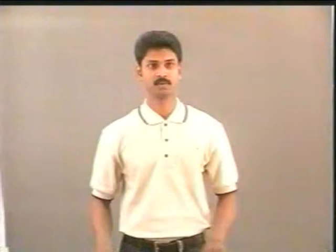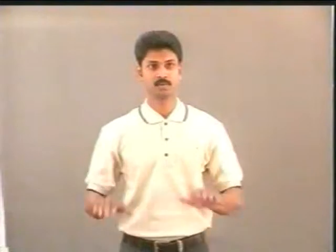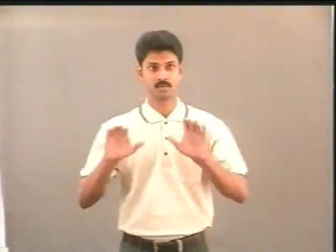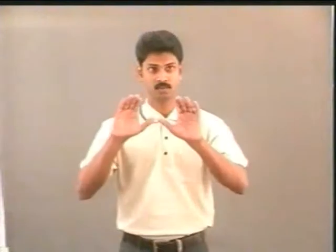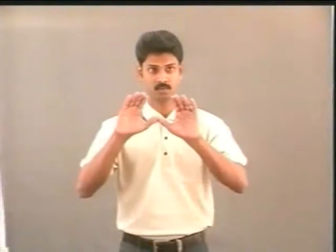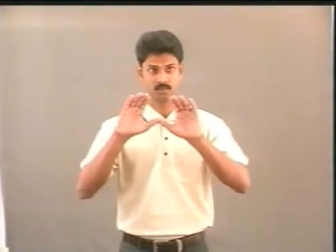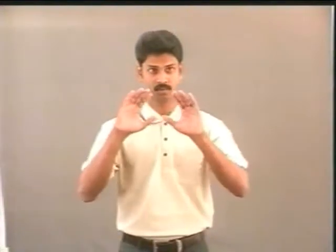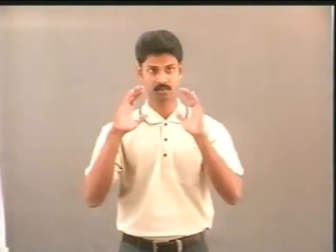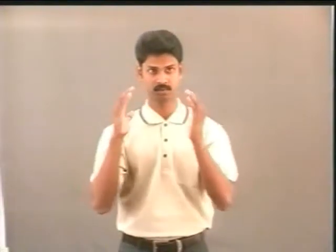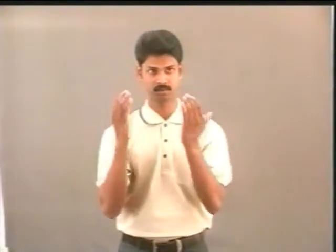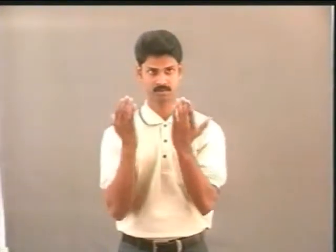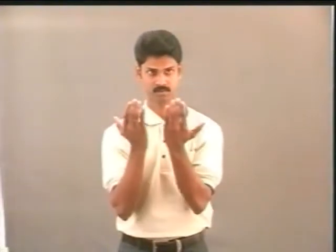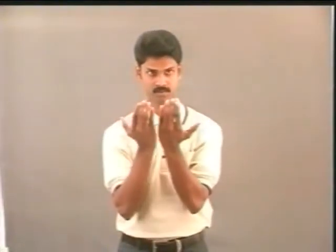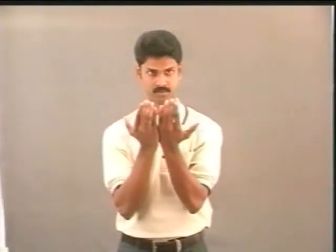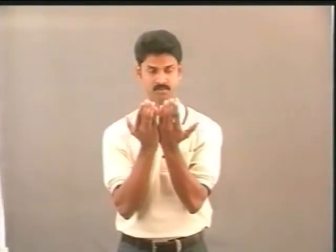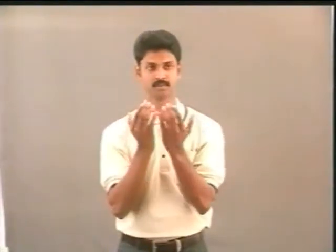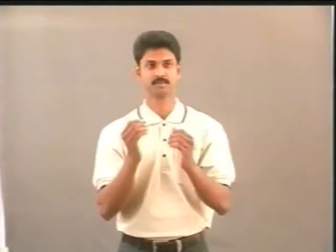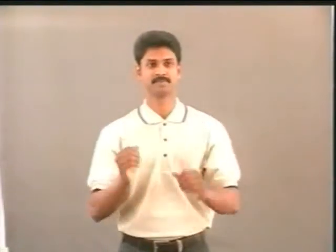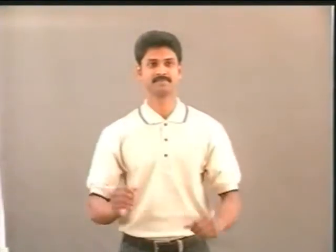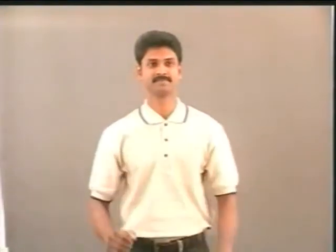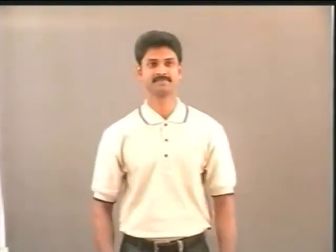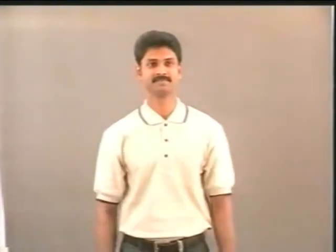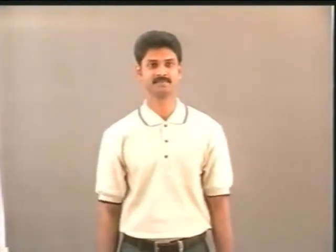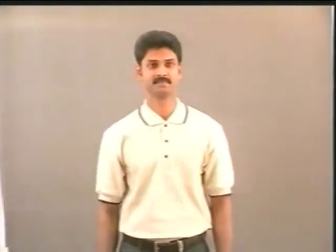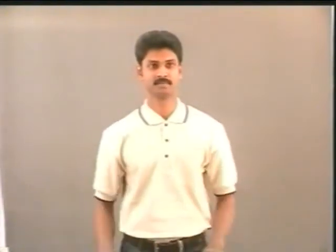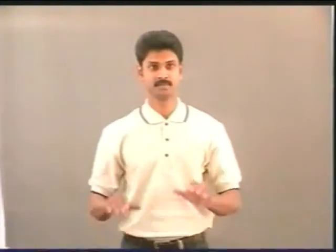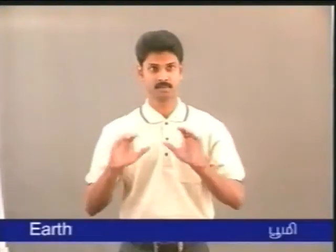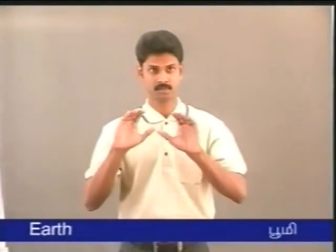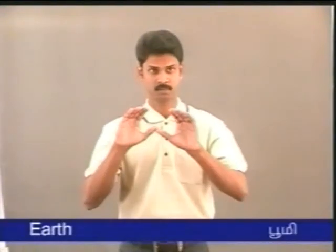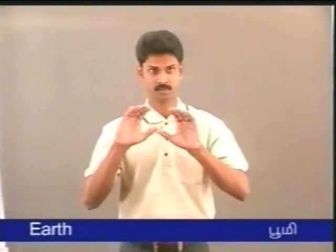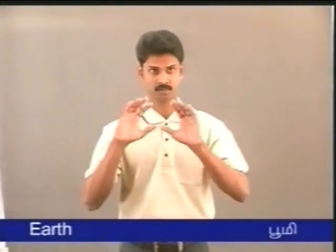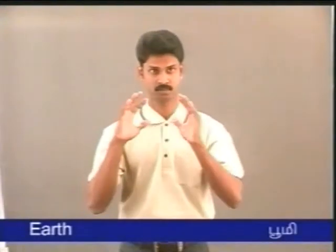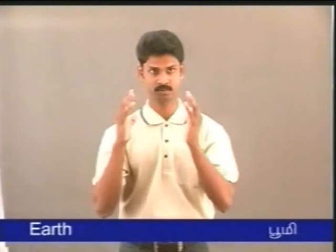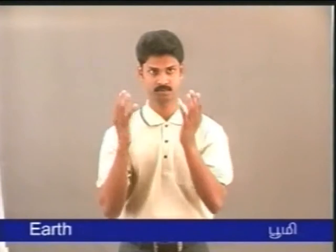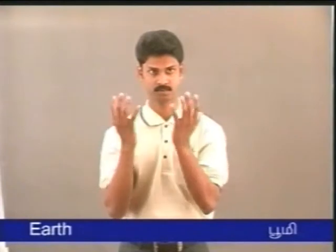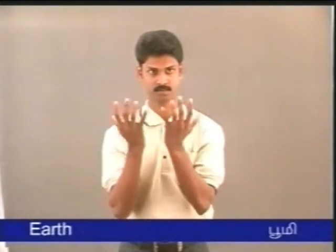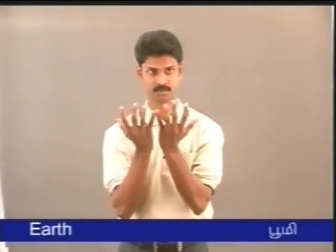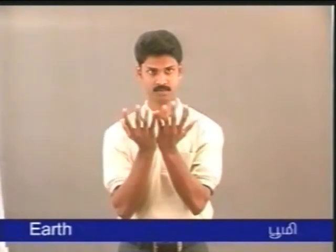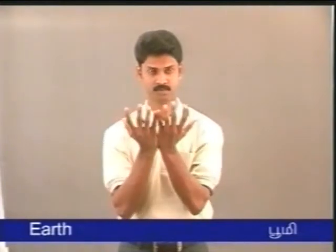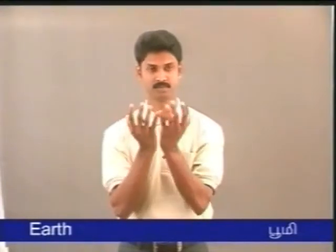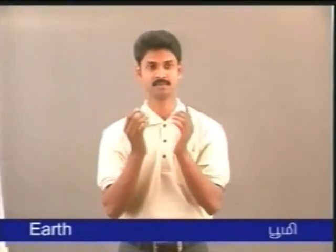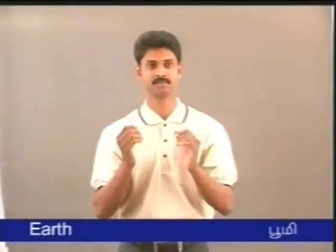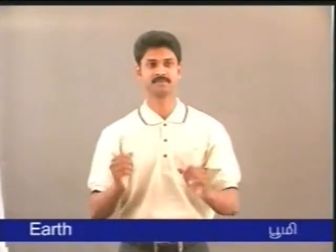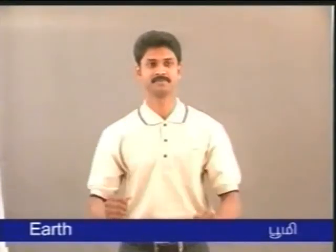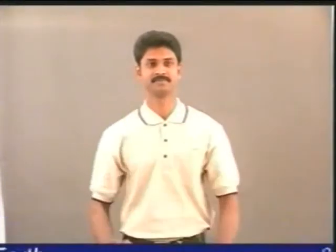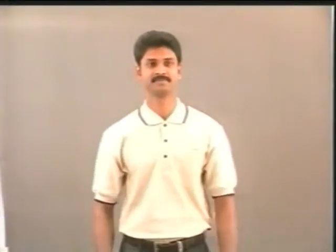earth